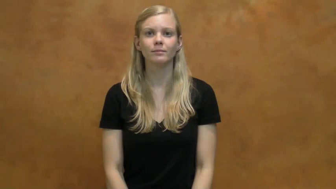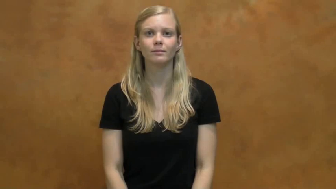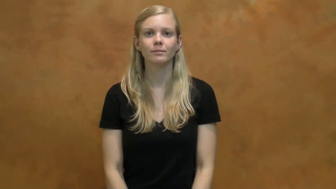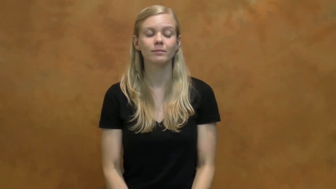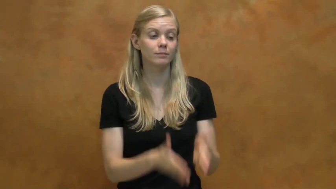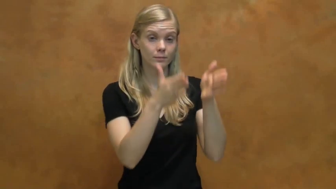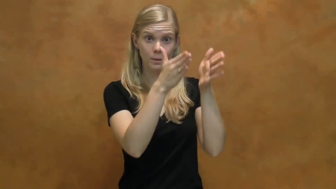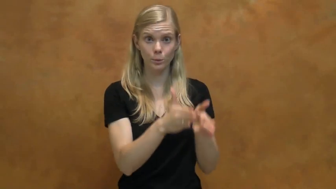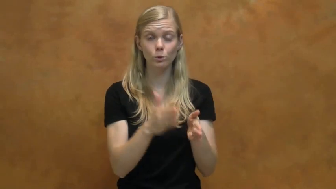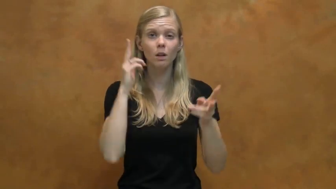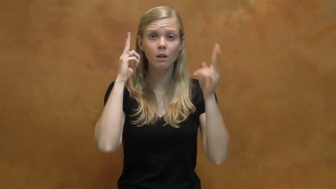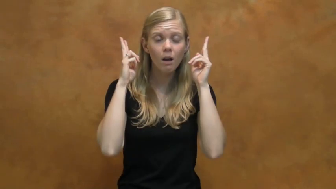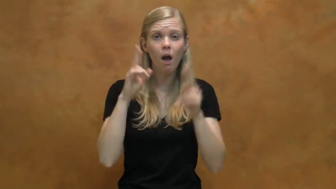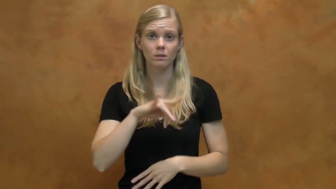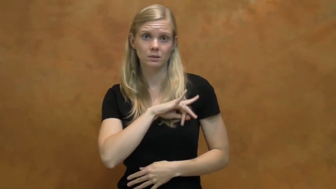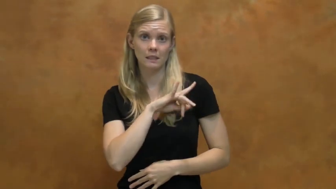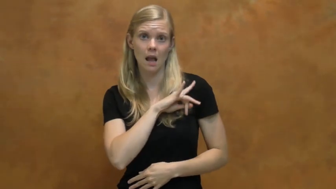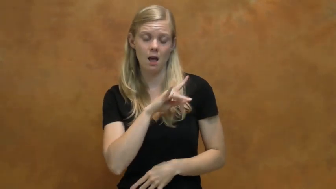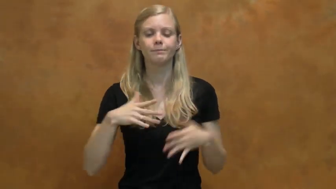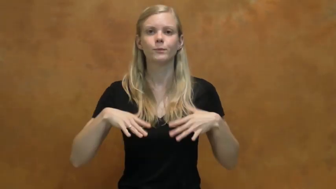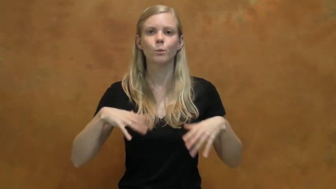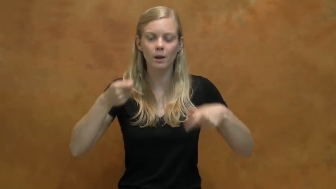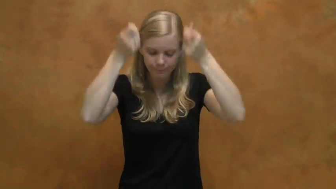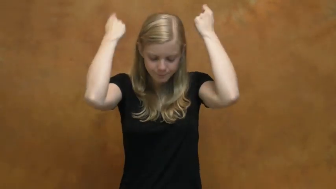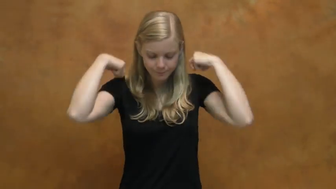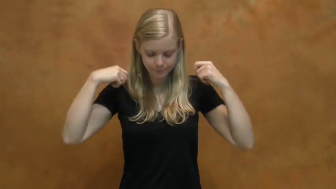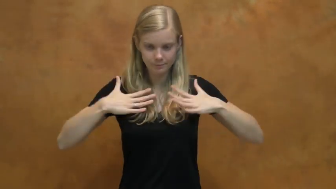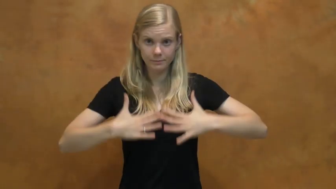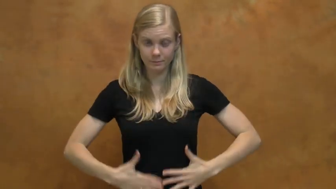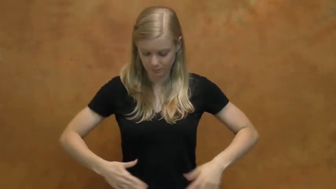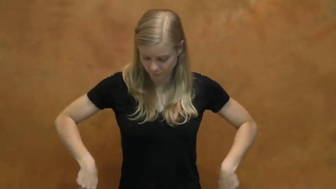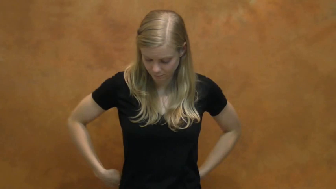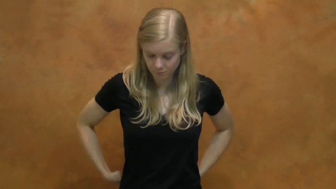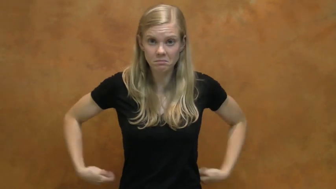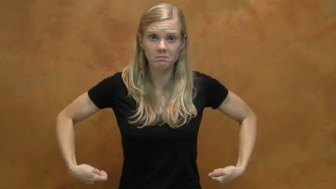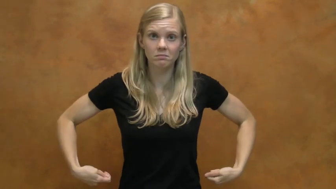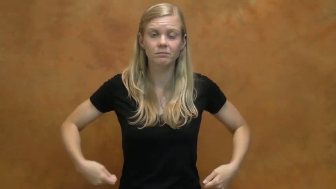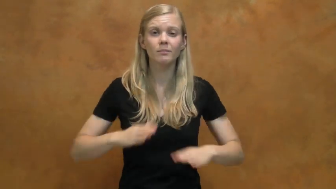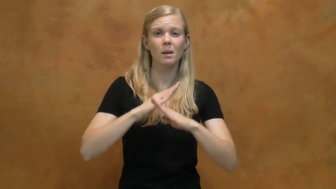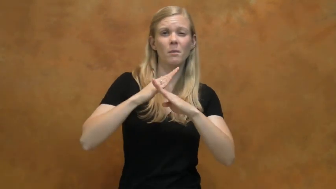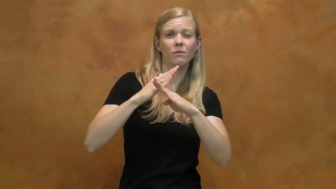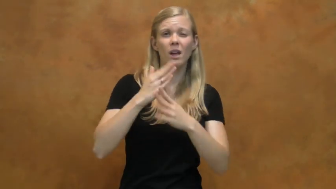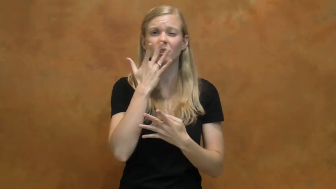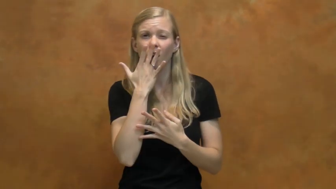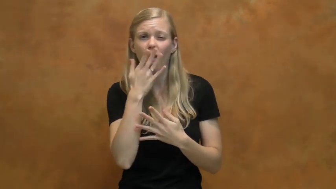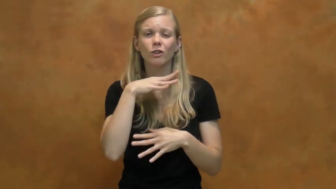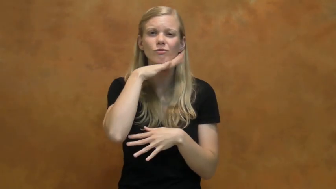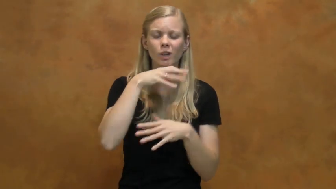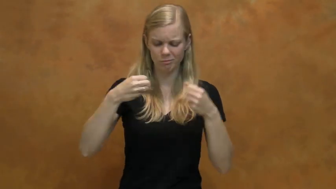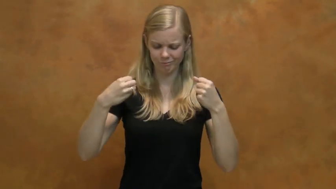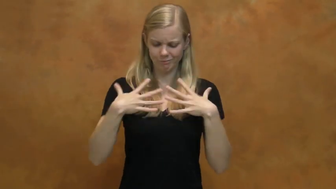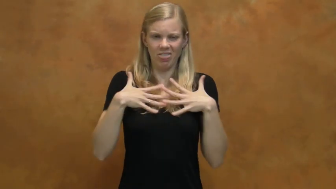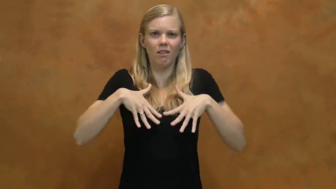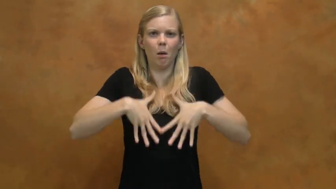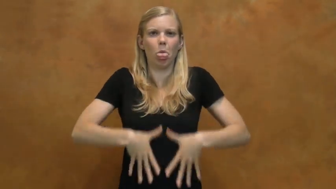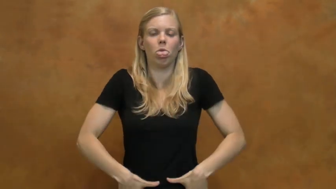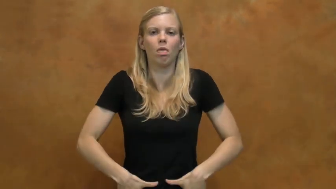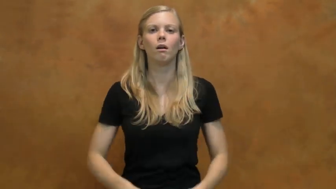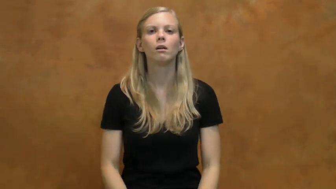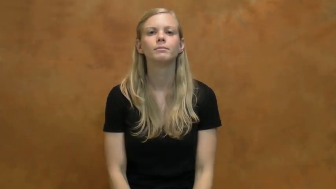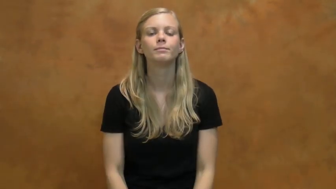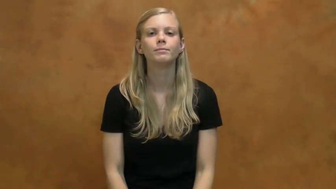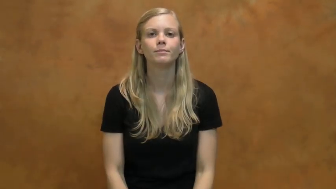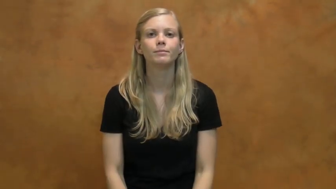hairdressing apron